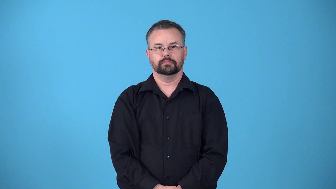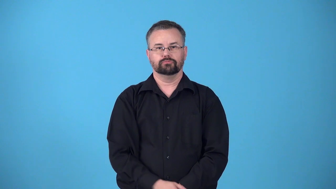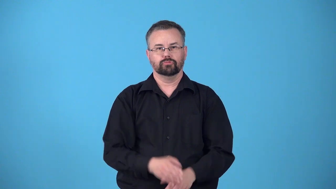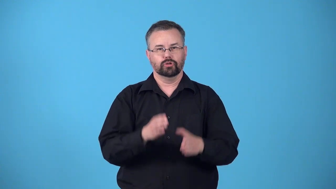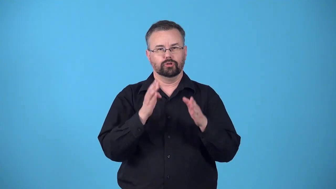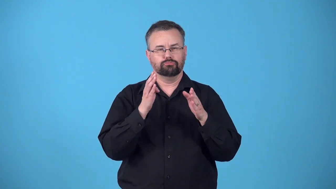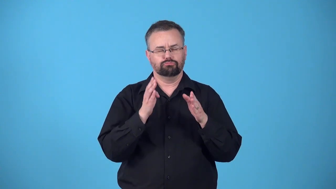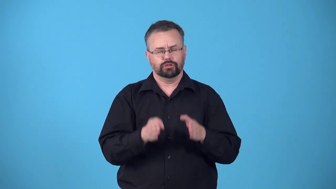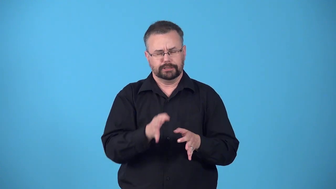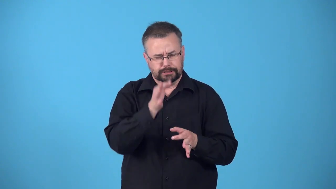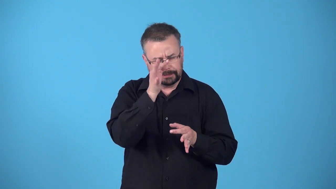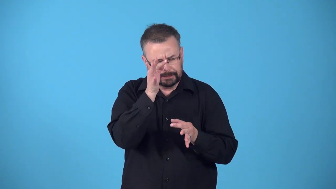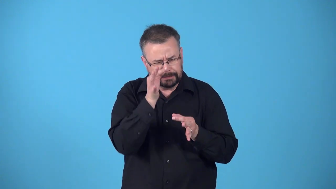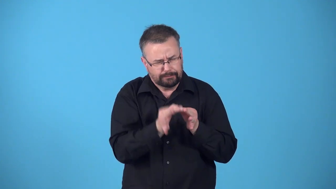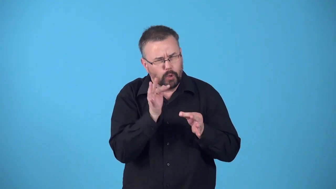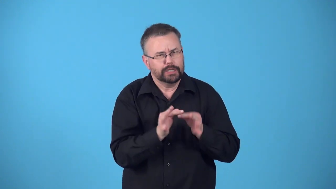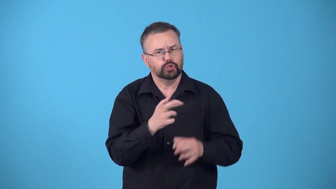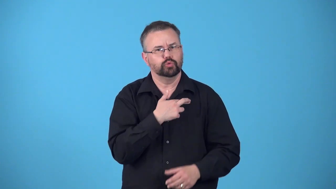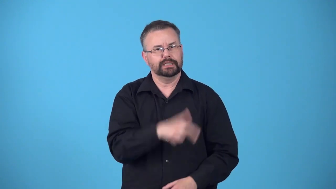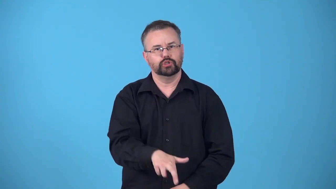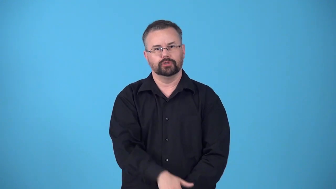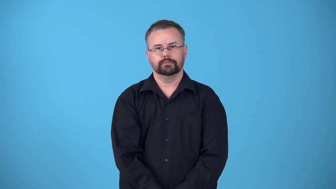religionist